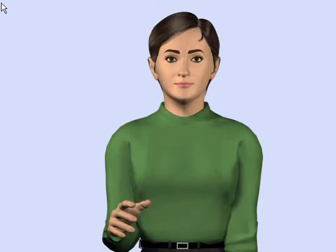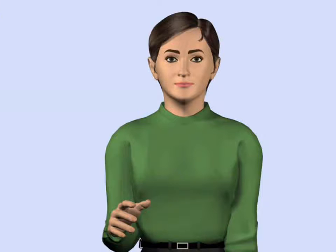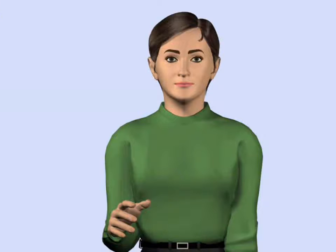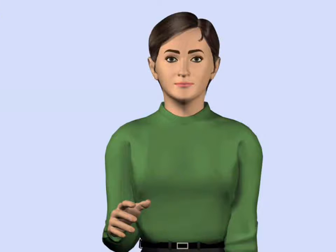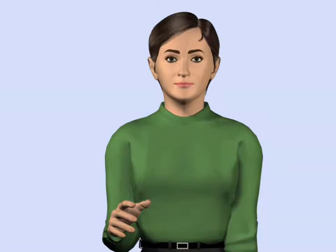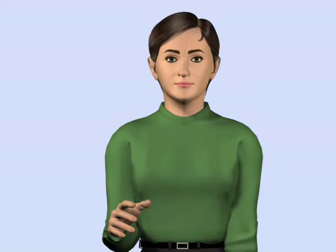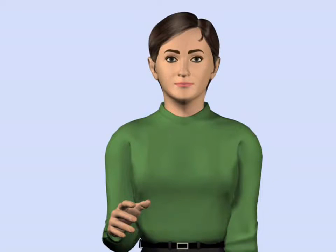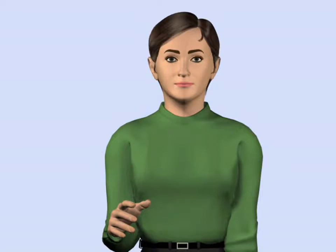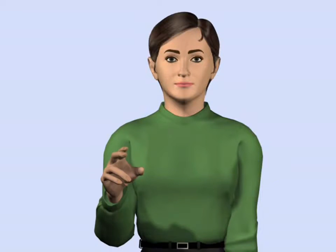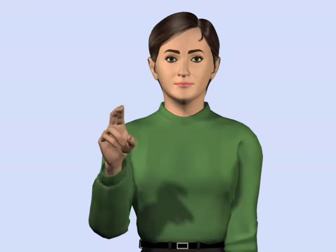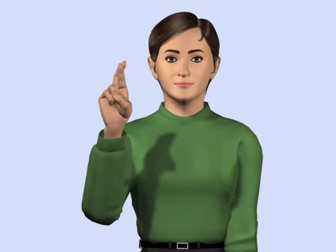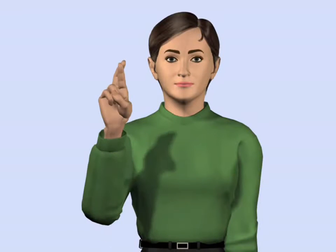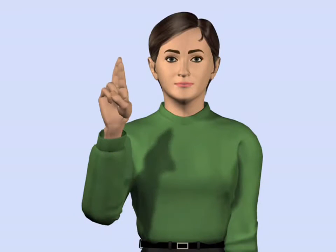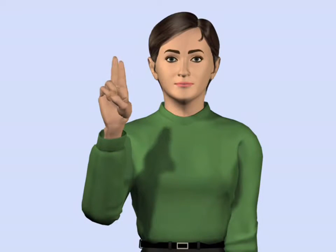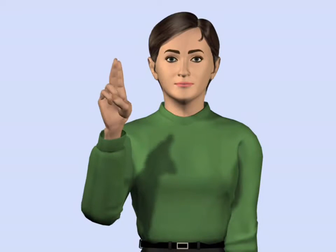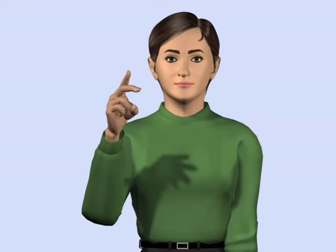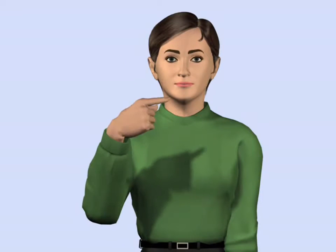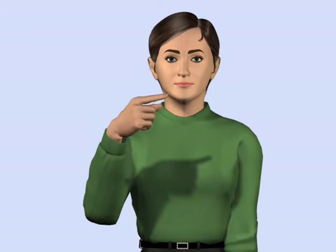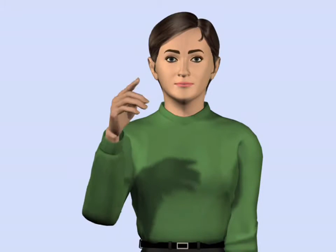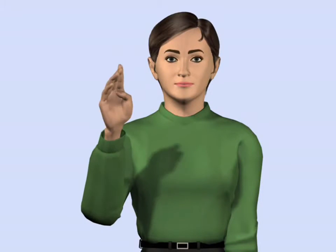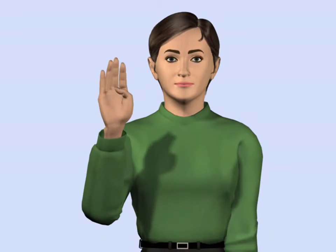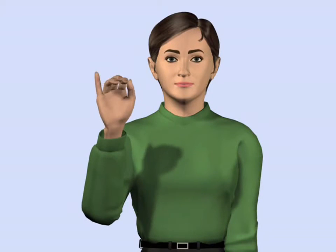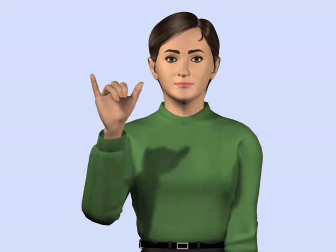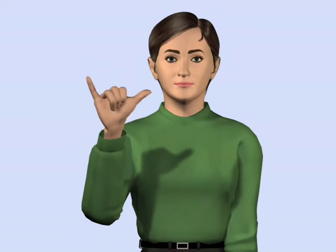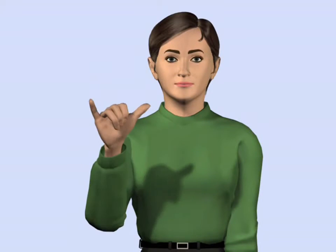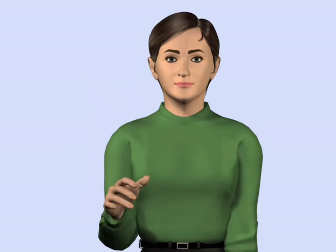rugby